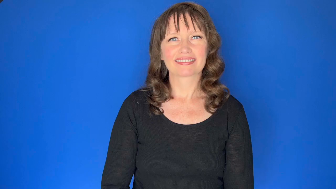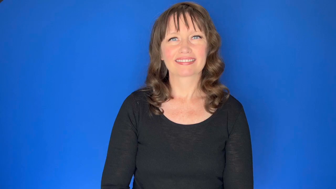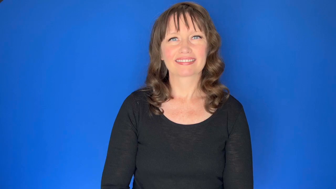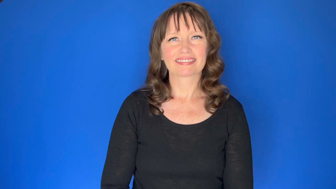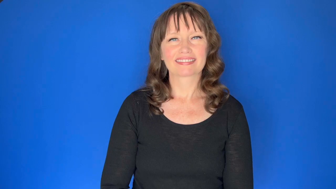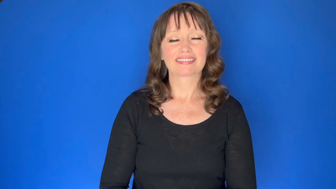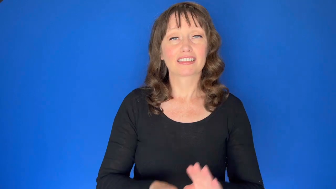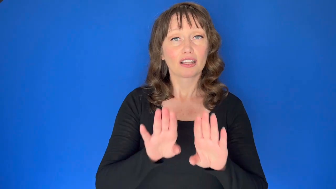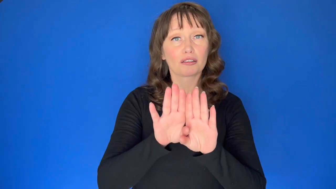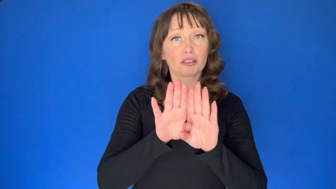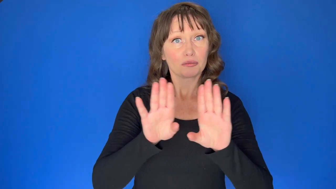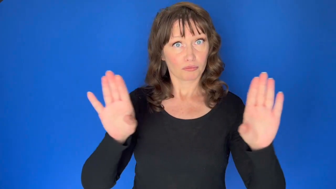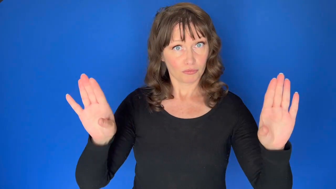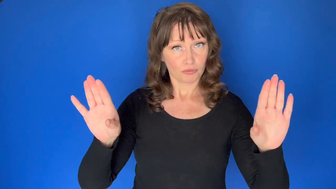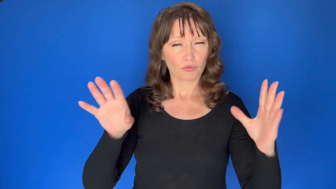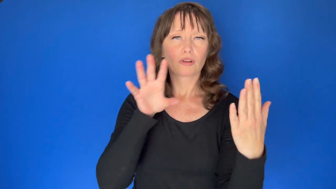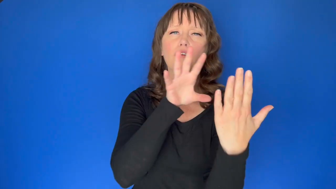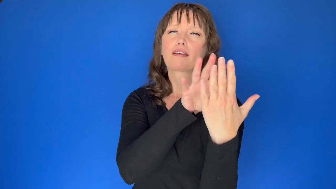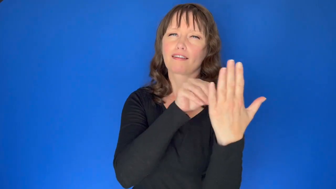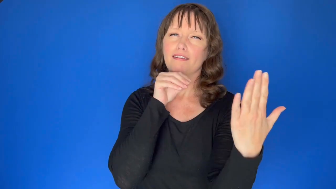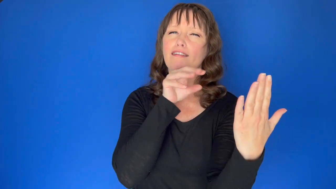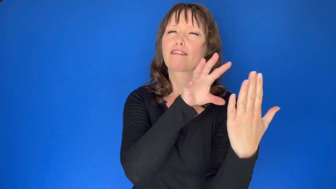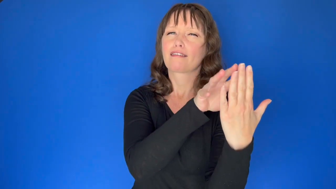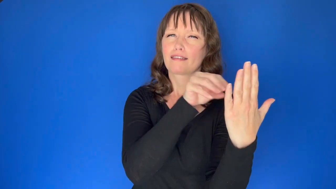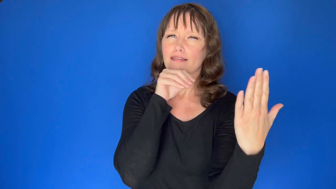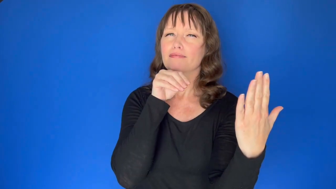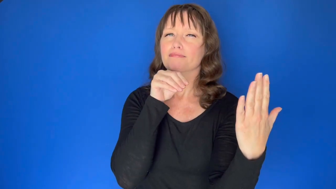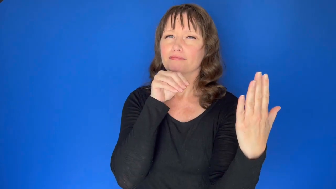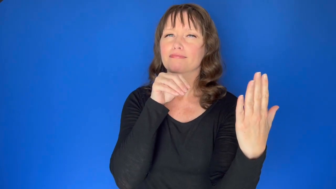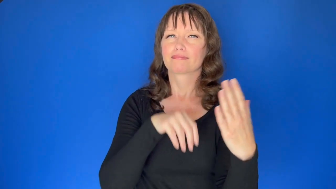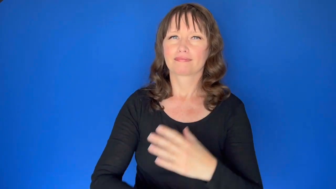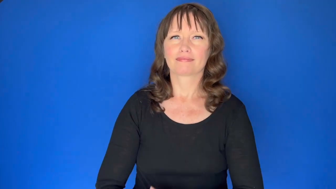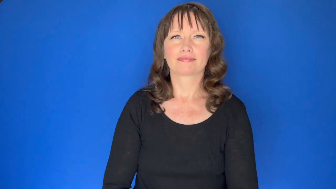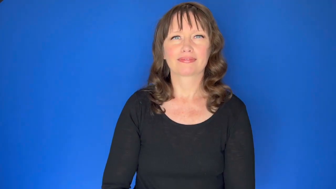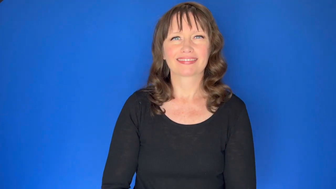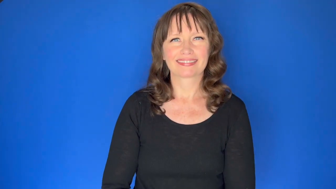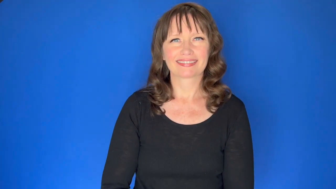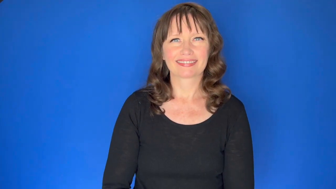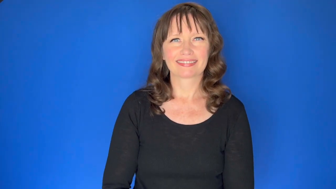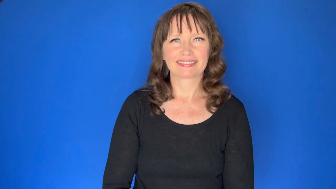copy from board